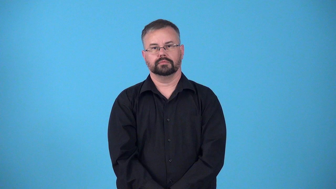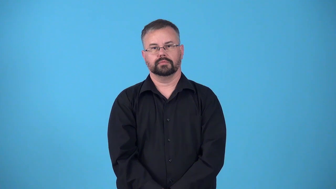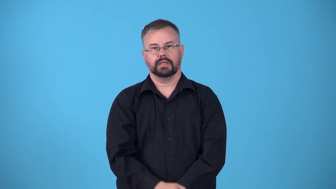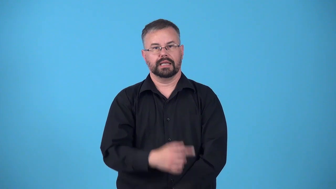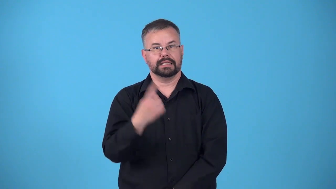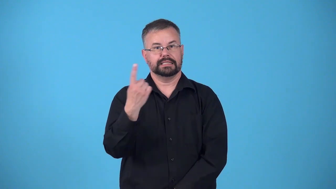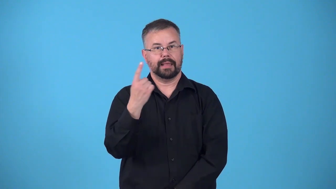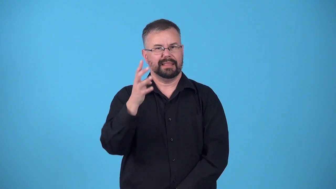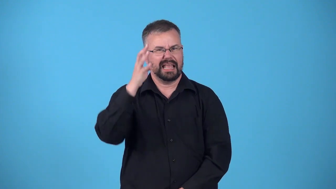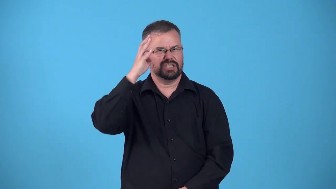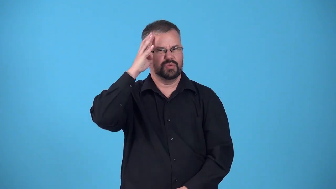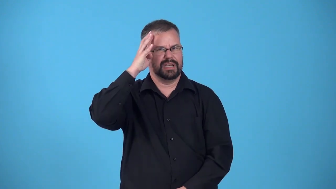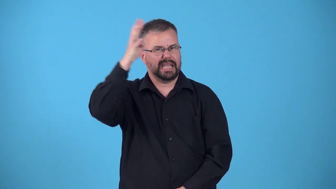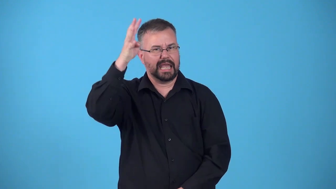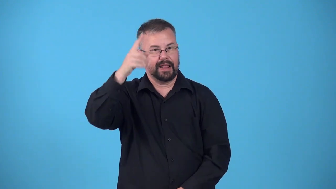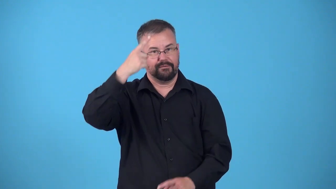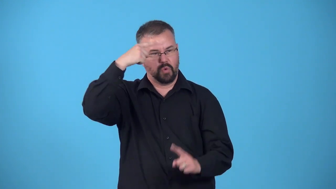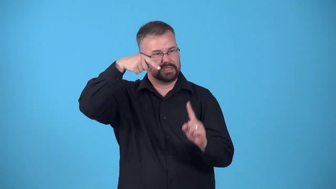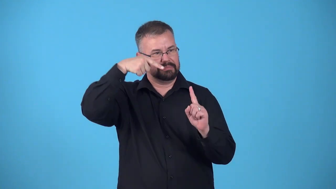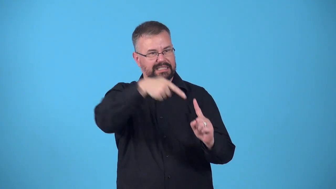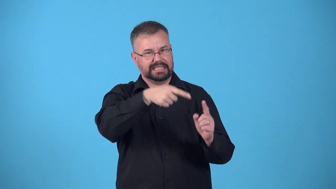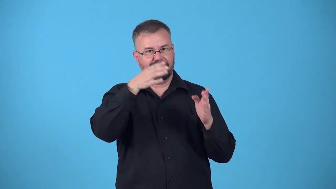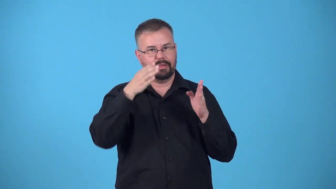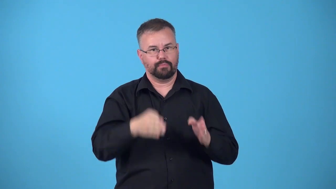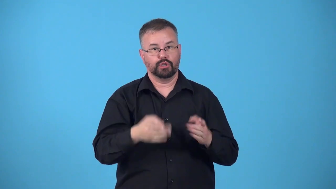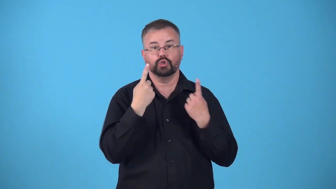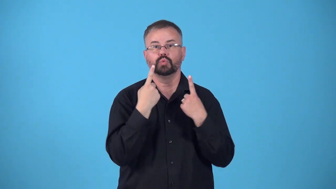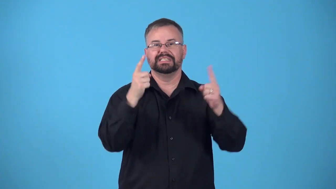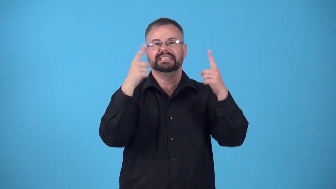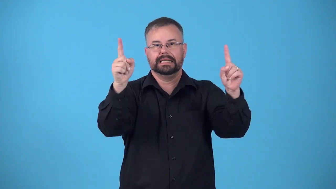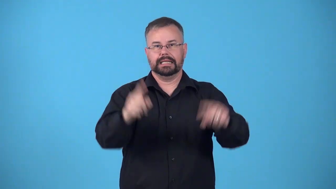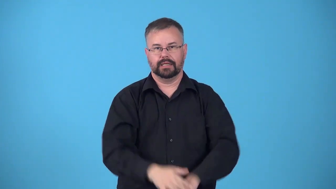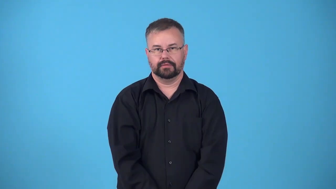vehicle for success